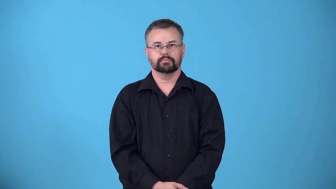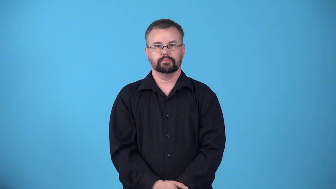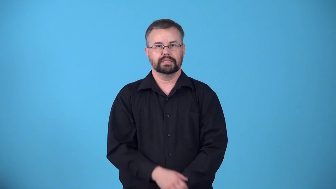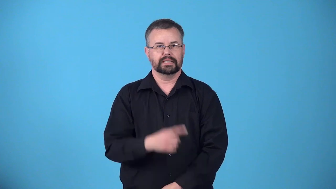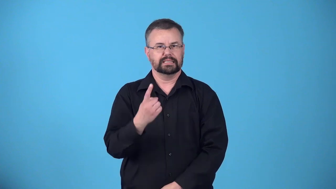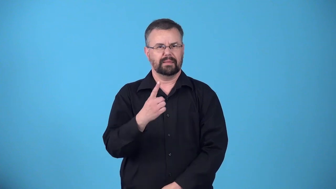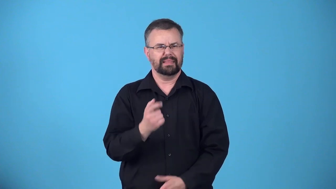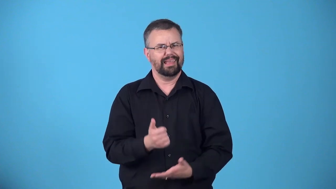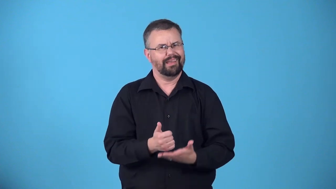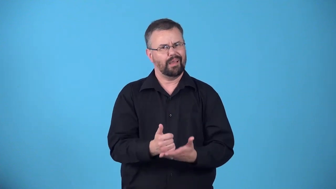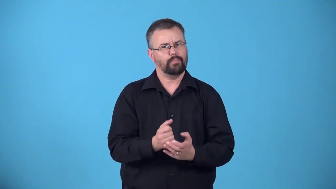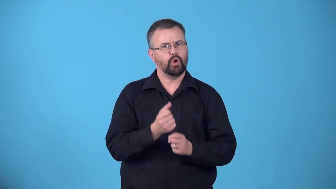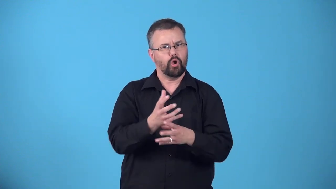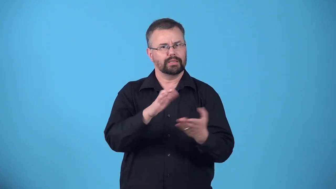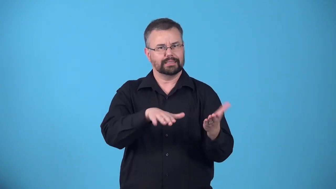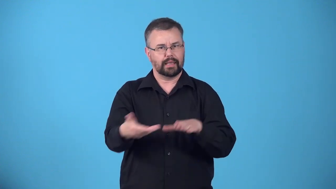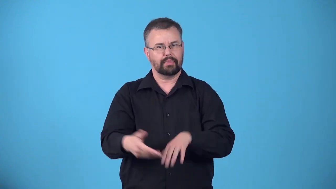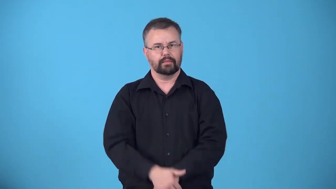another nail in the coffin